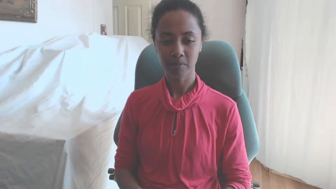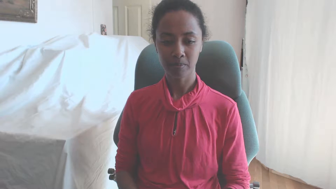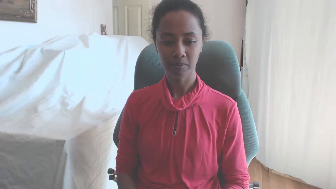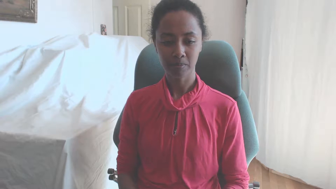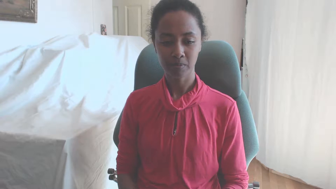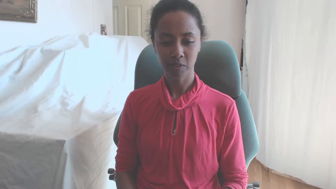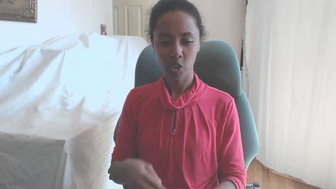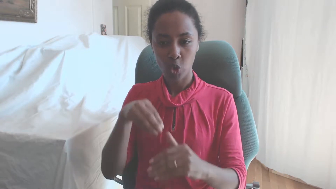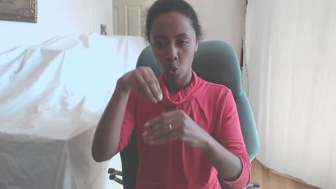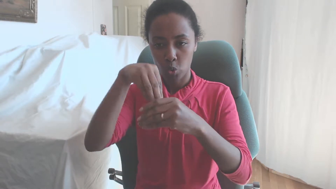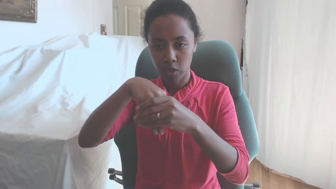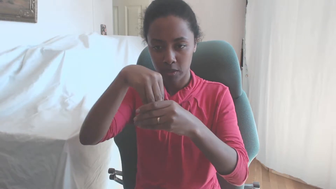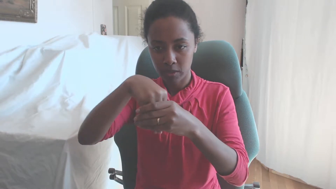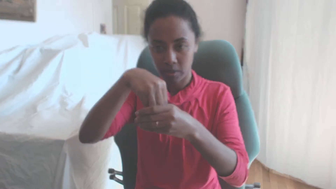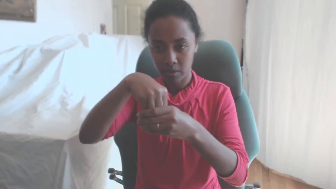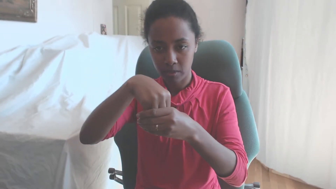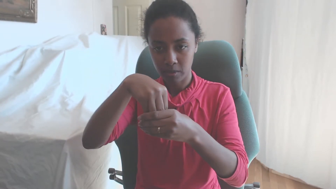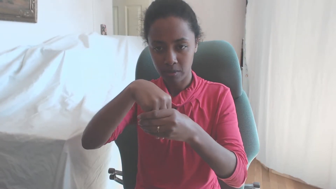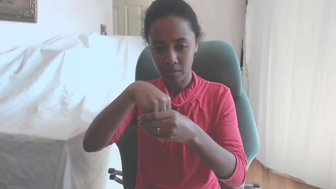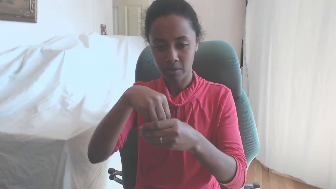inside